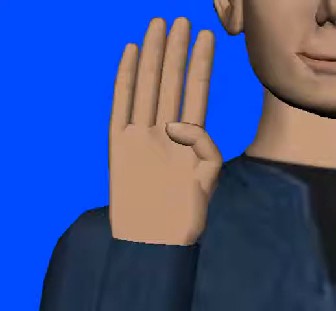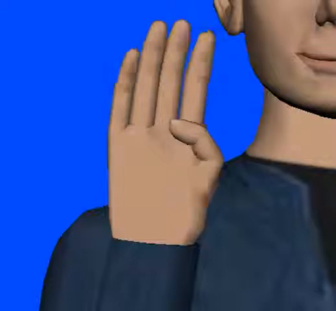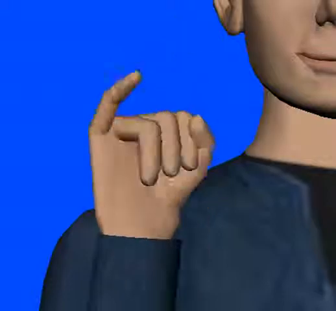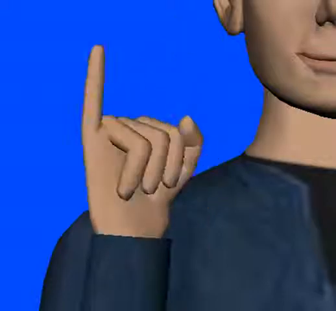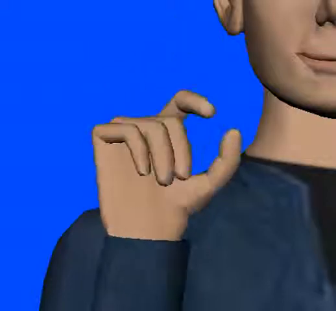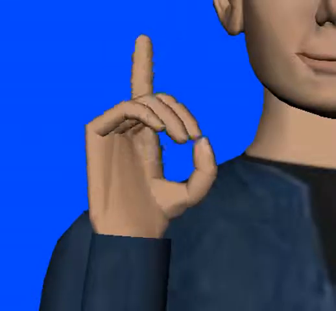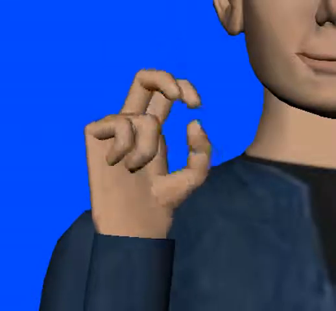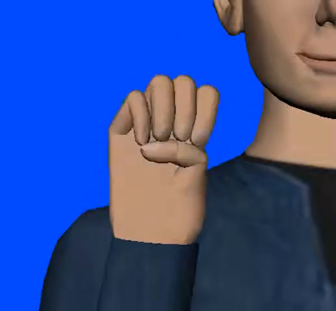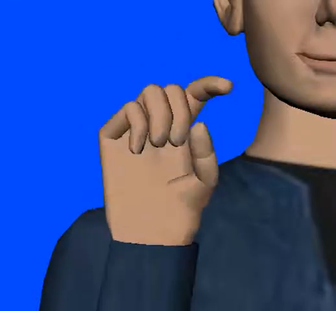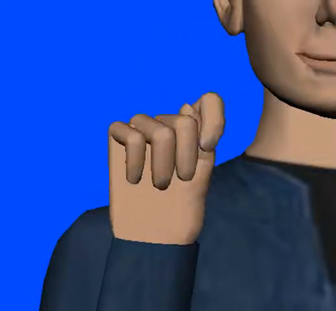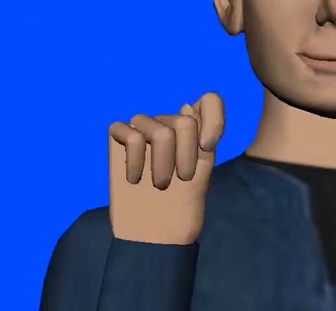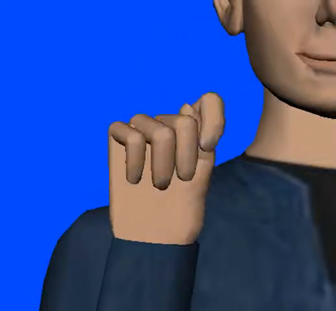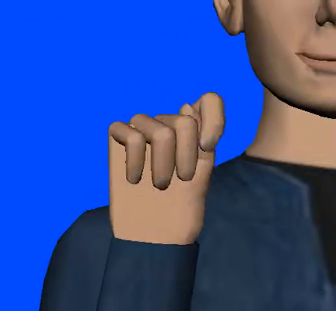bidet